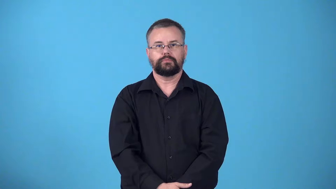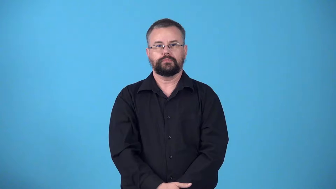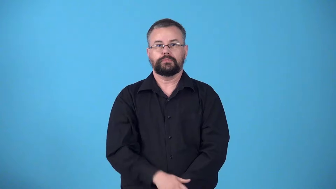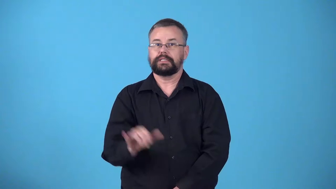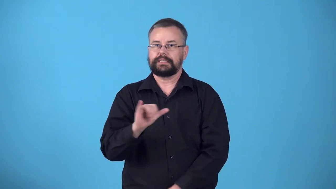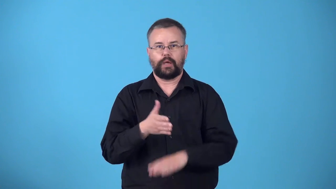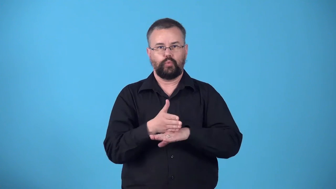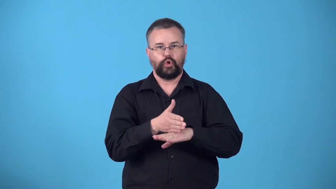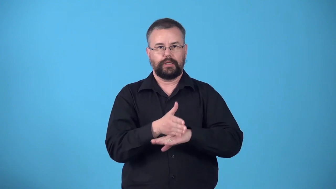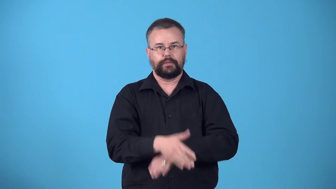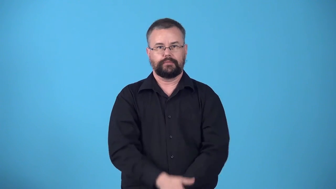woodlike,woody